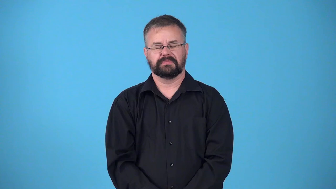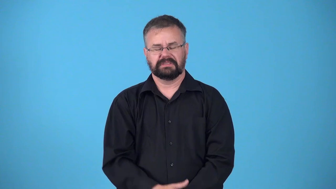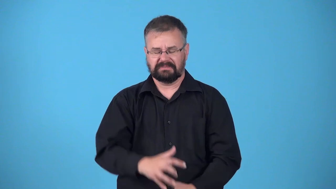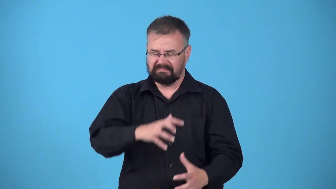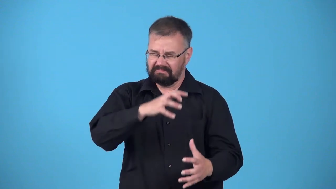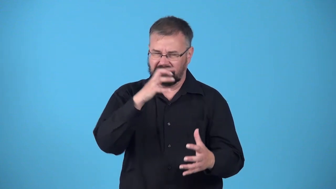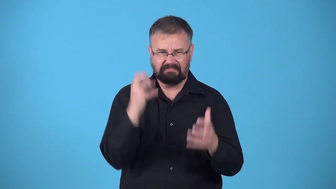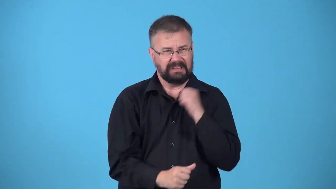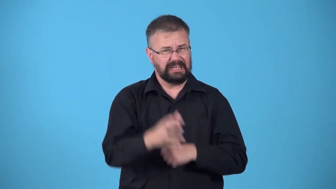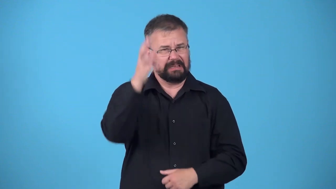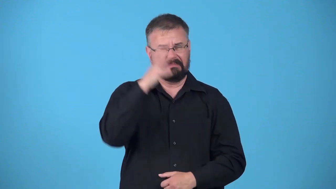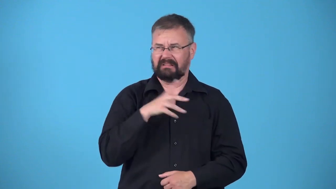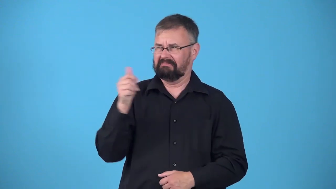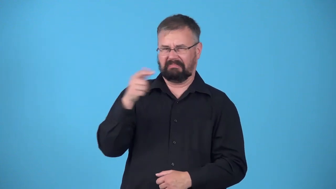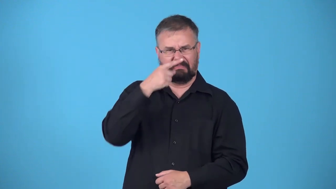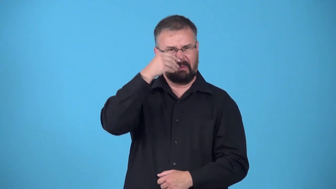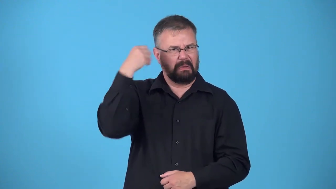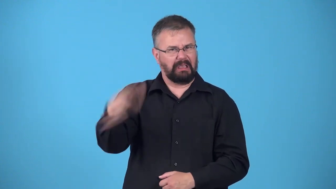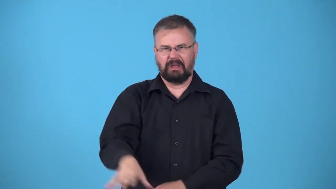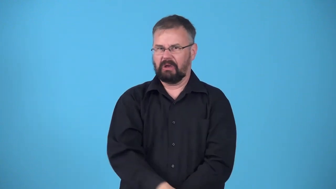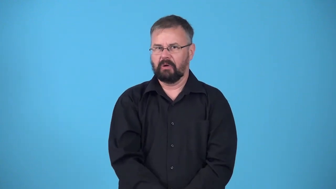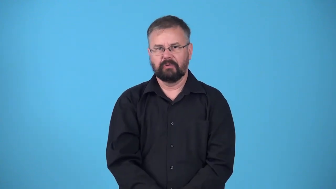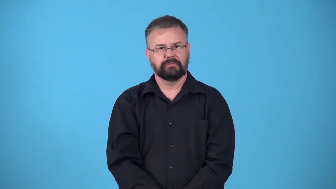dog,cur-mean person